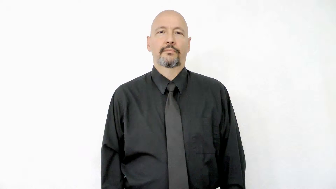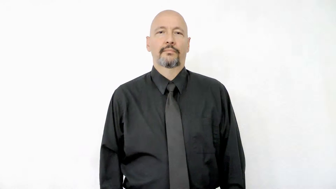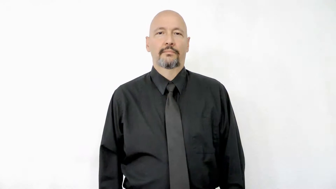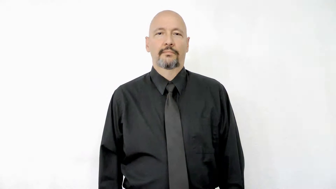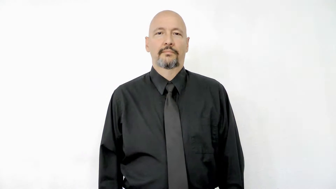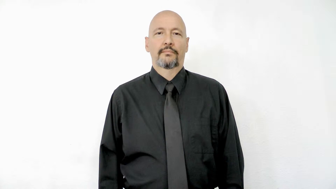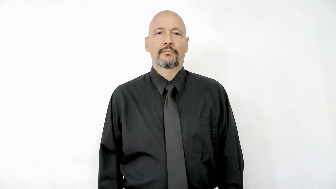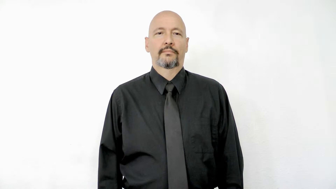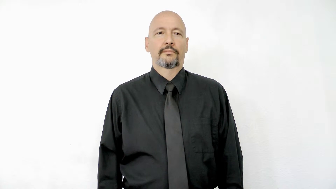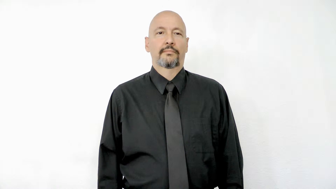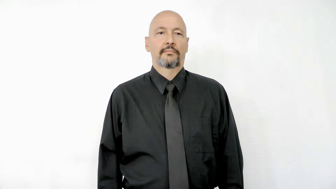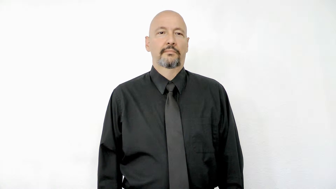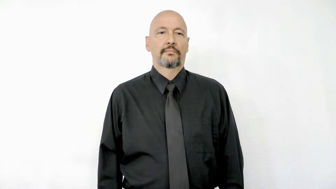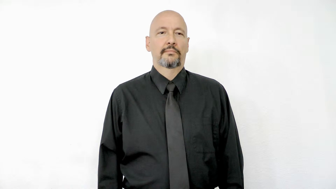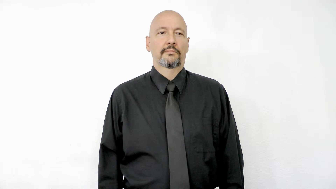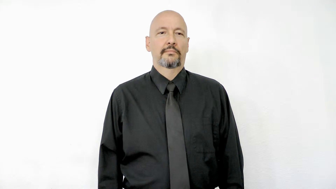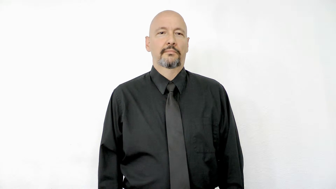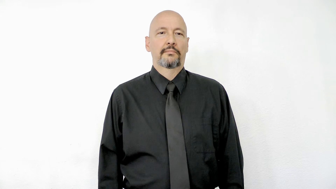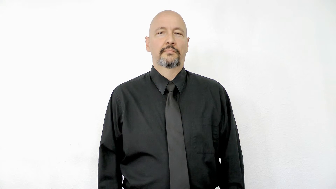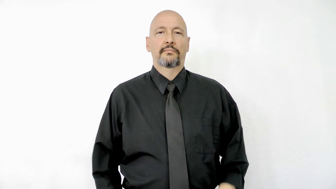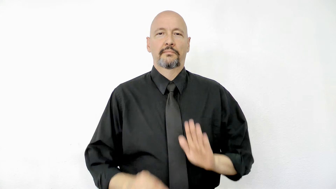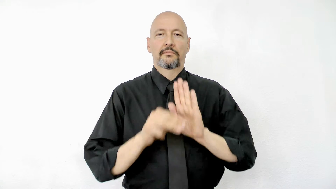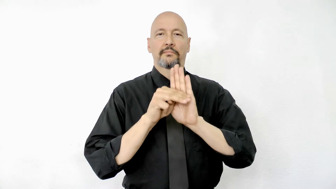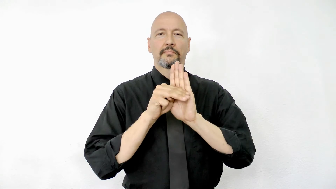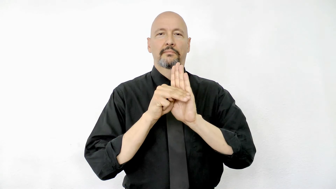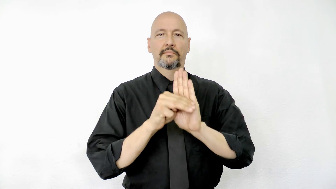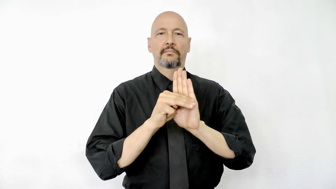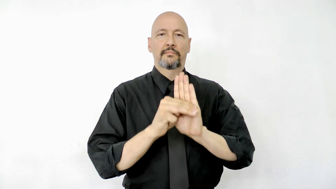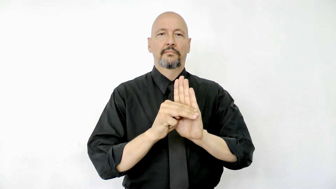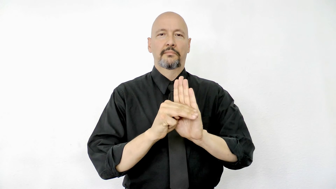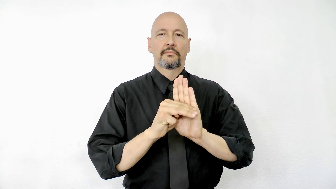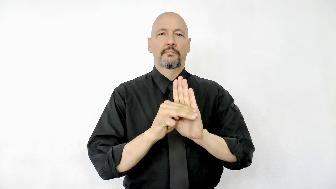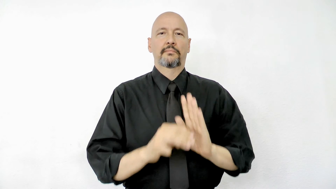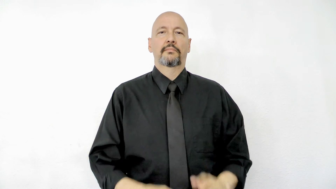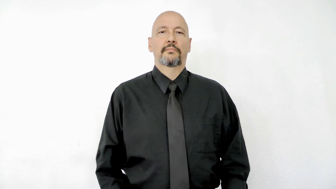model version